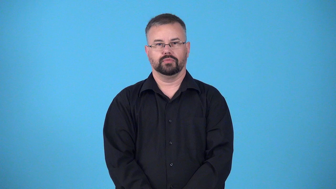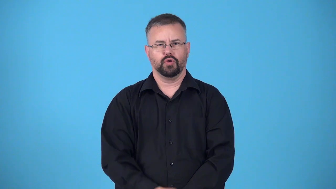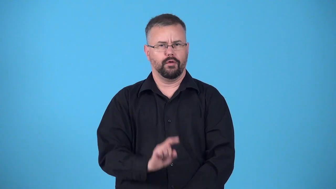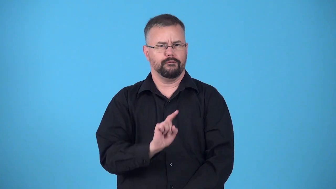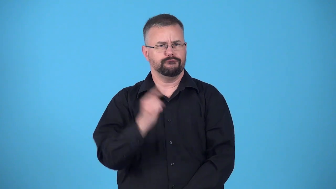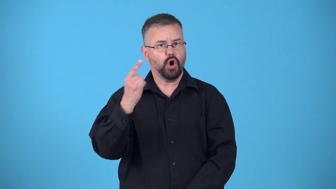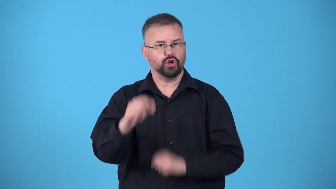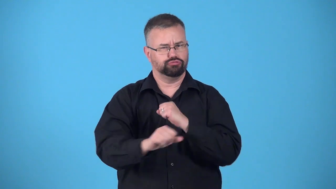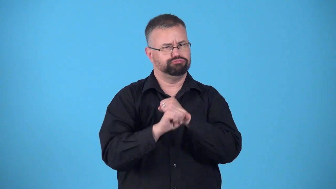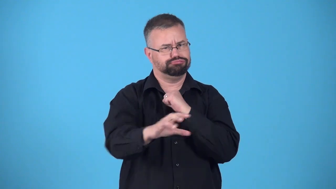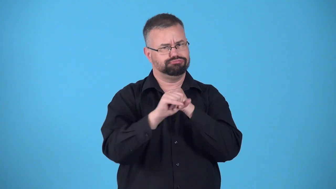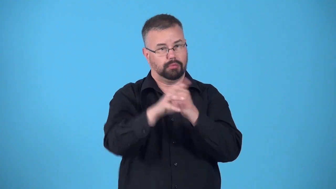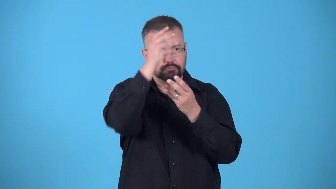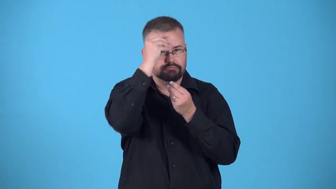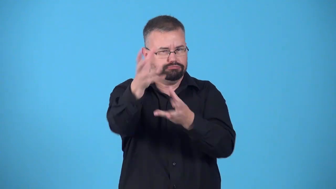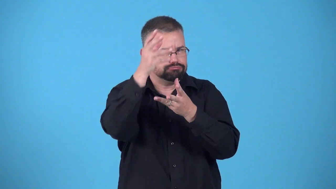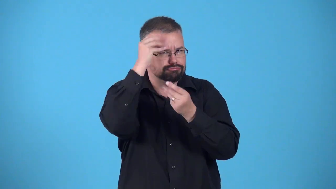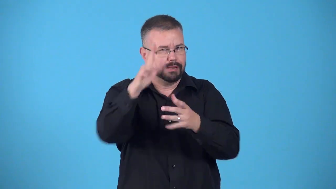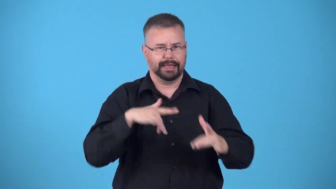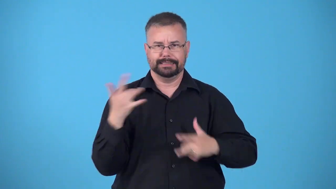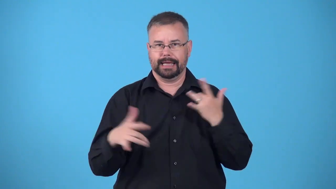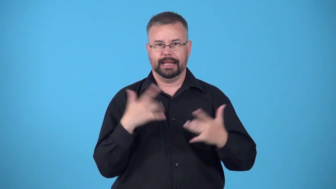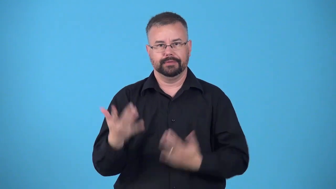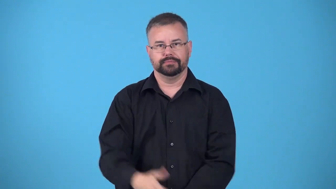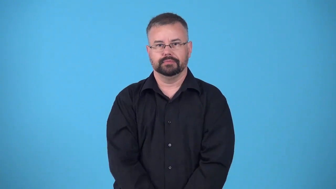scoop